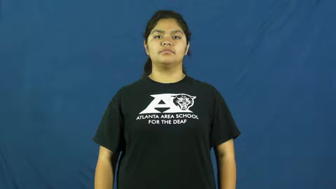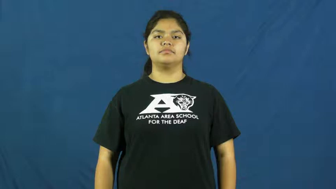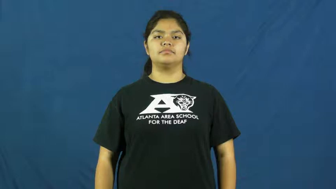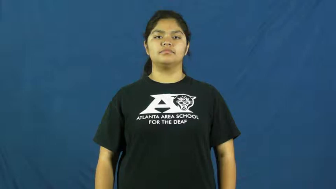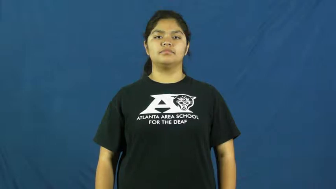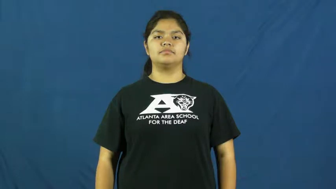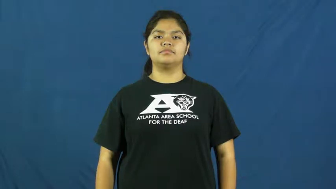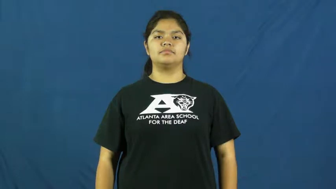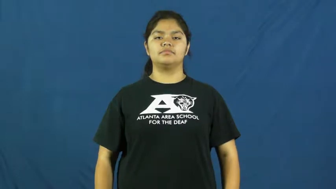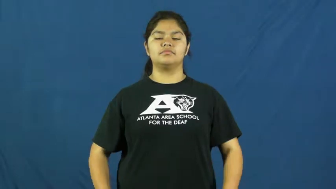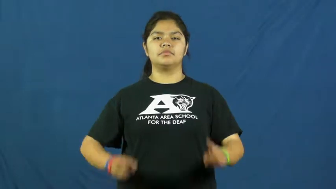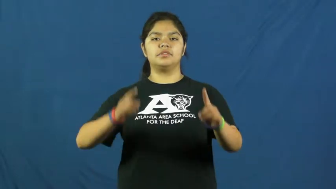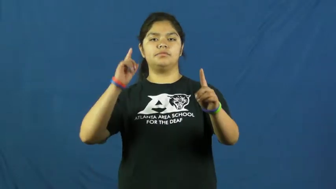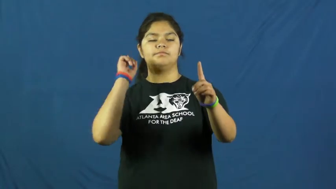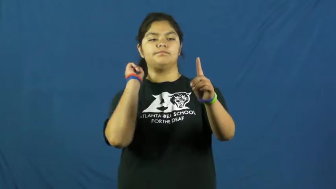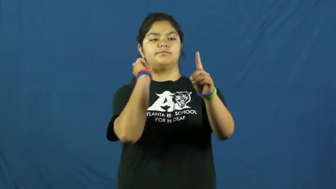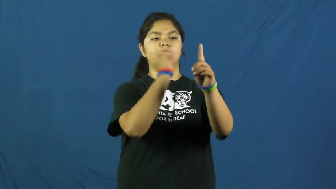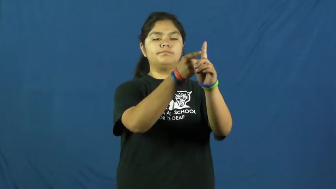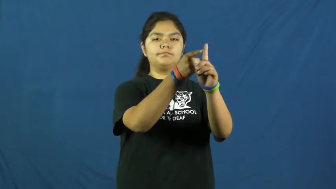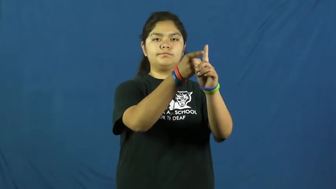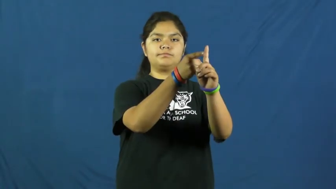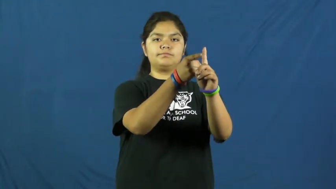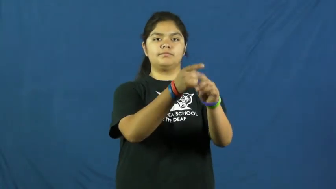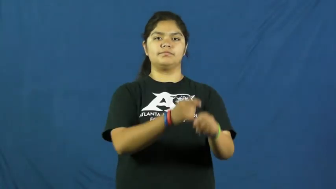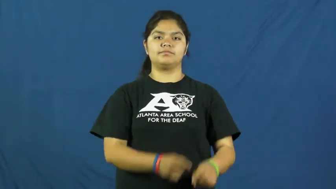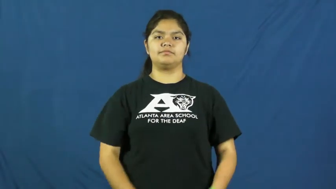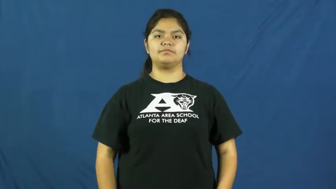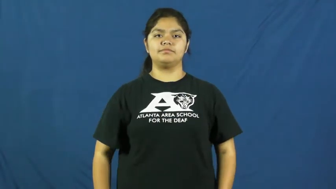shoot for-goal